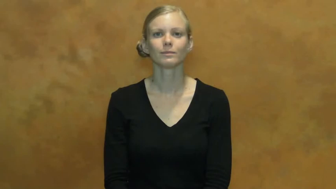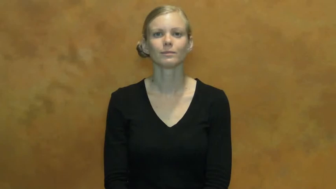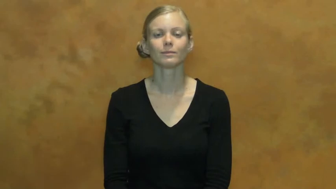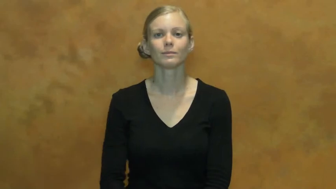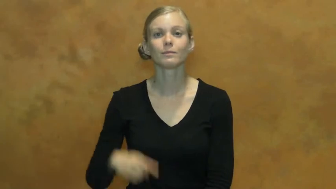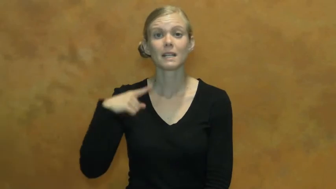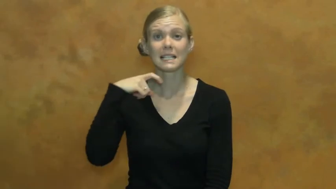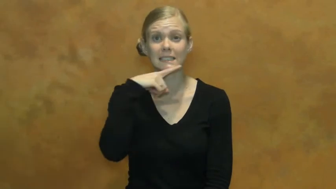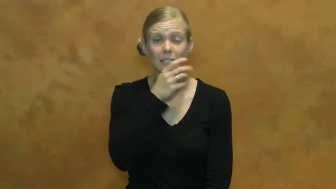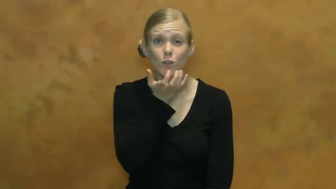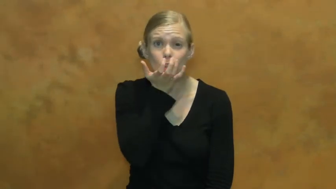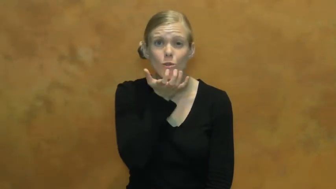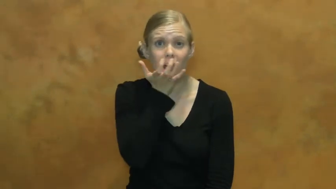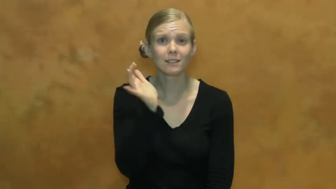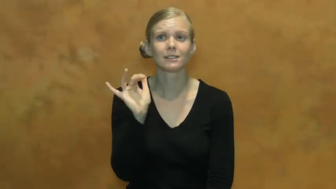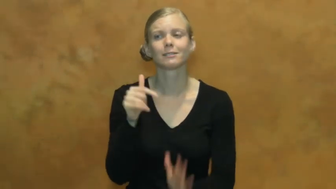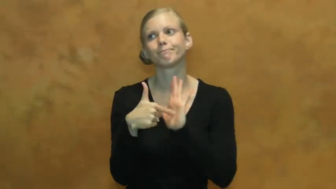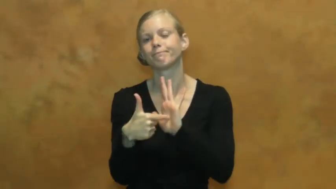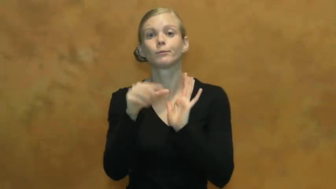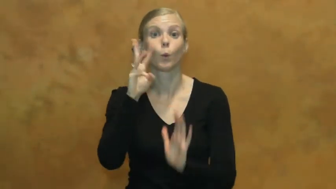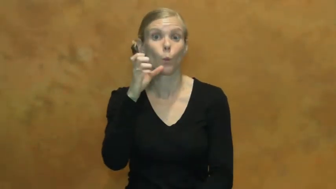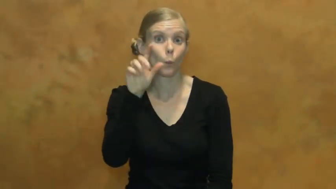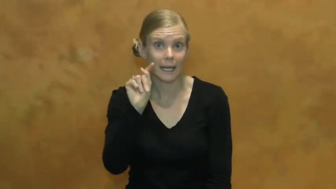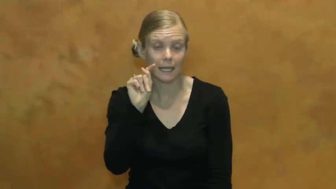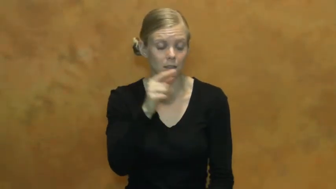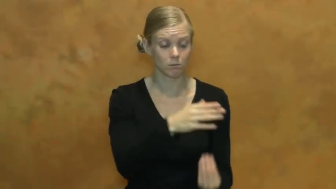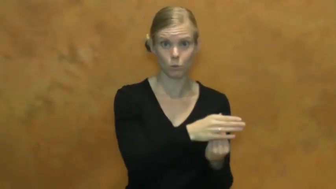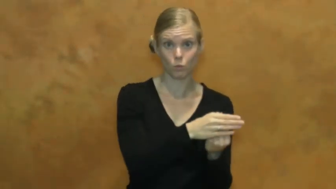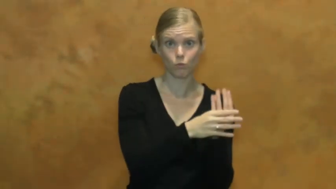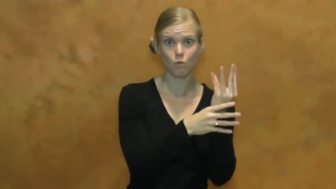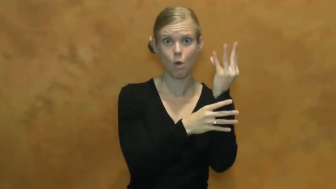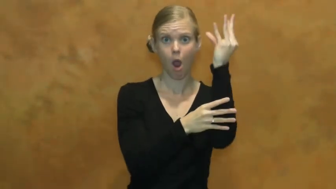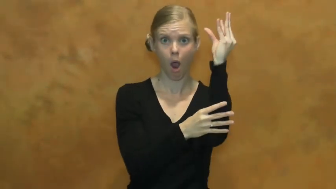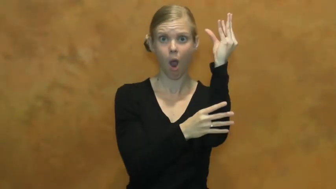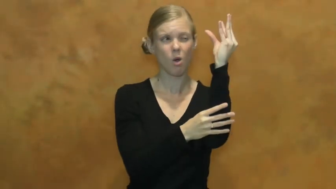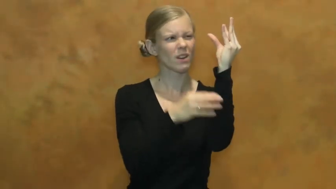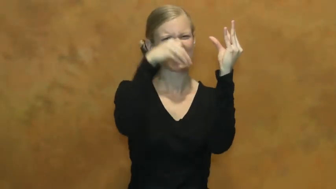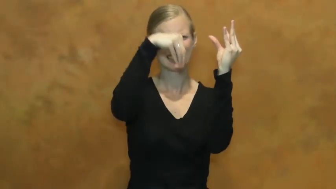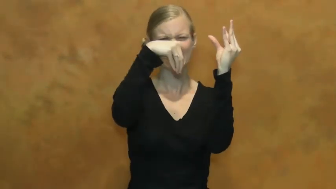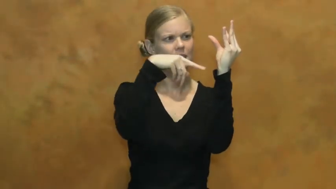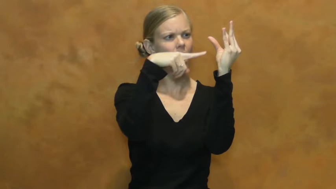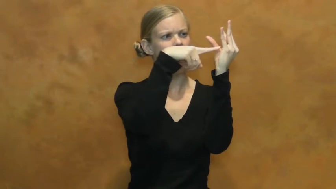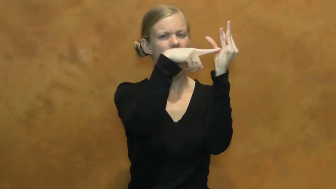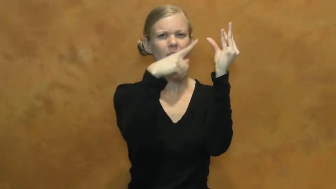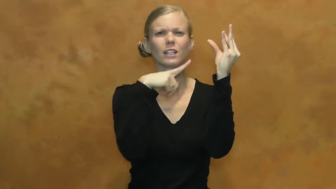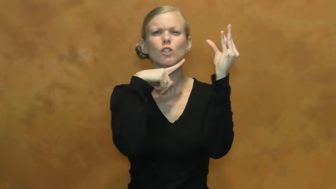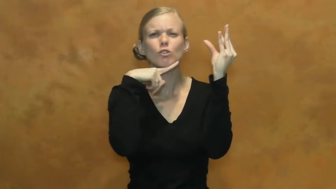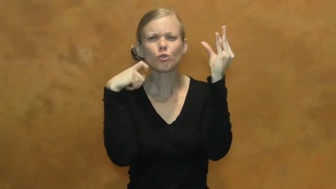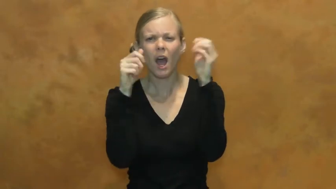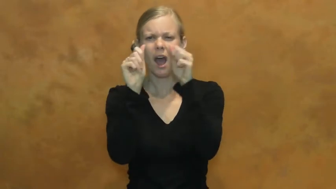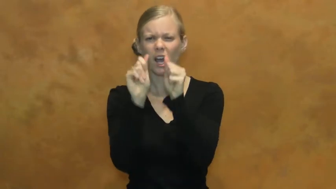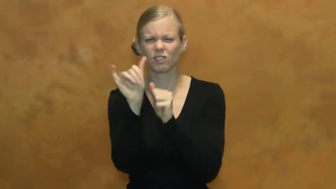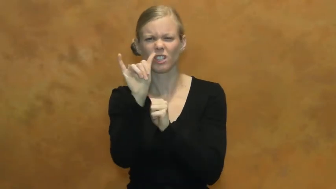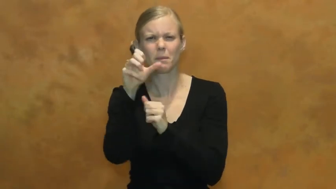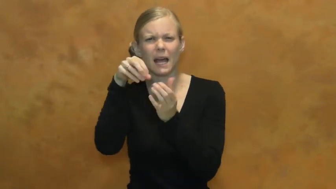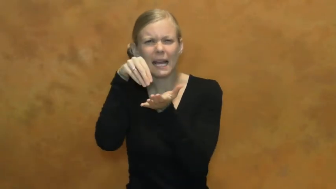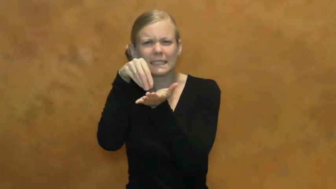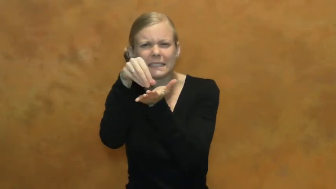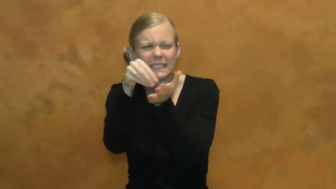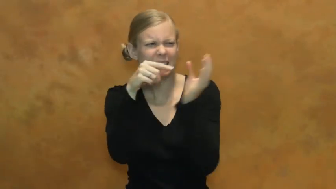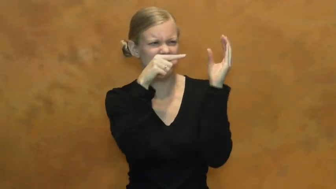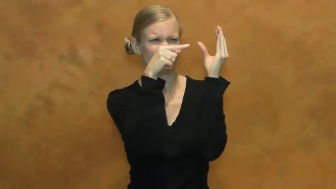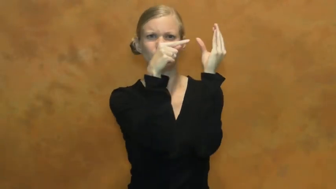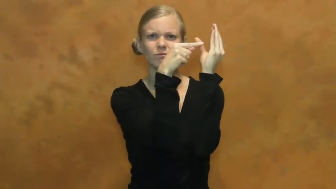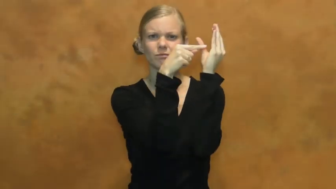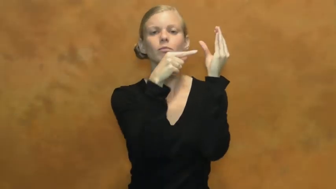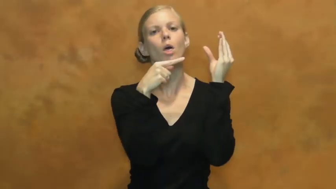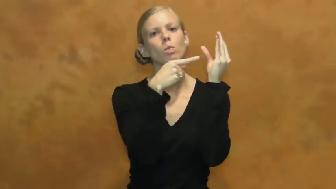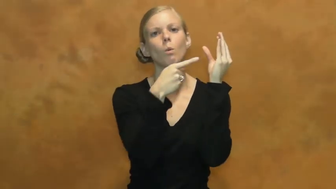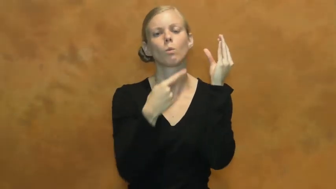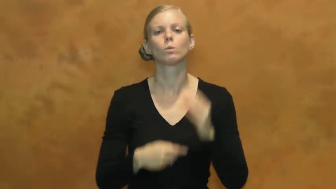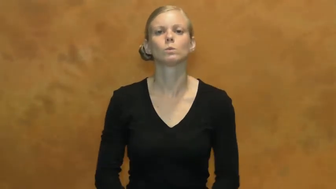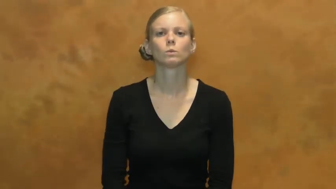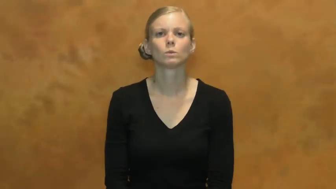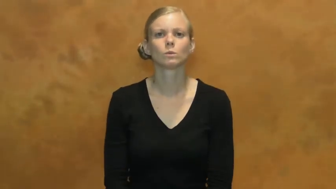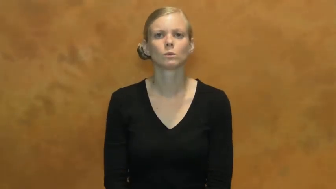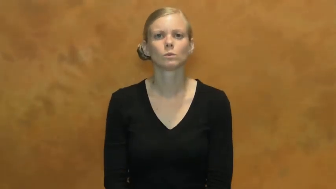grain